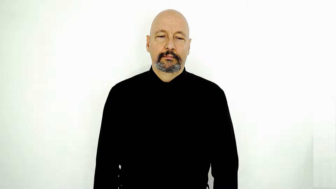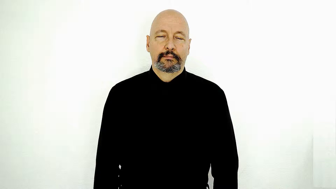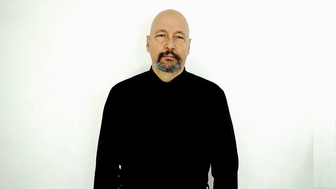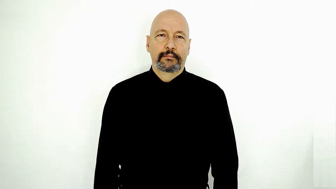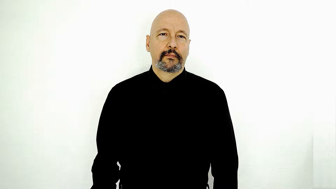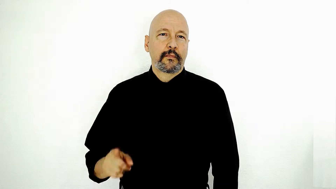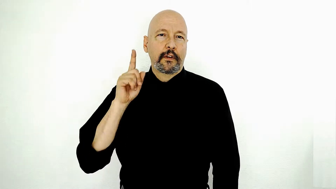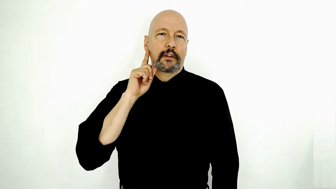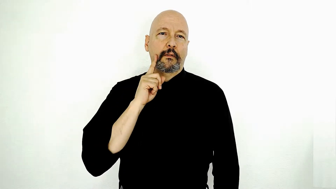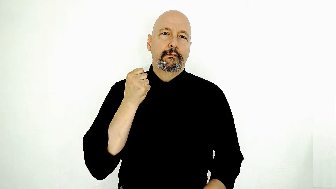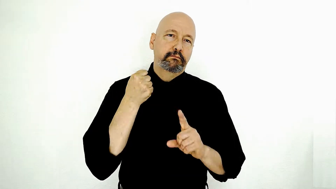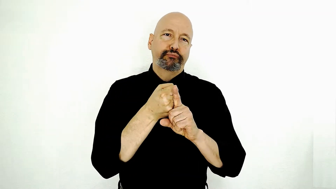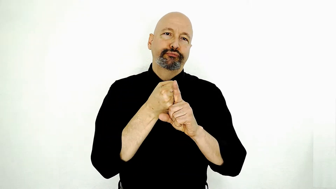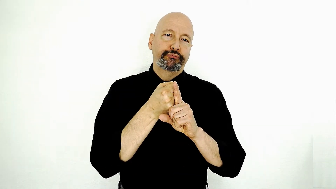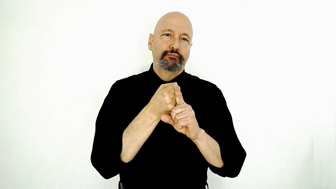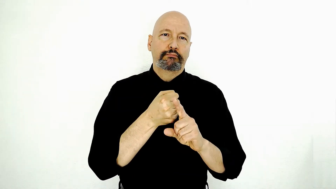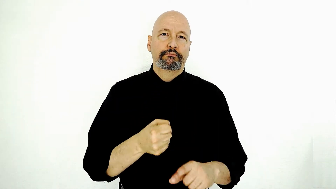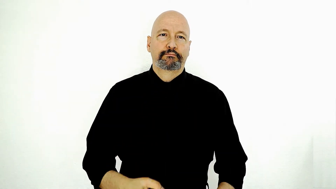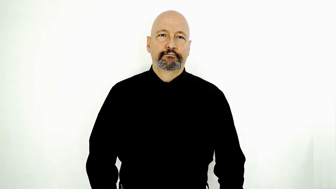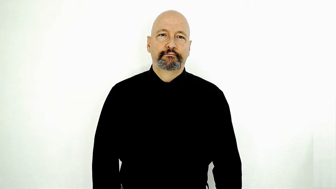late-deafened-[DEAF-POW-version]-[sudden-onset-deafness]